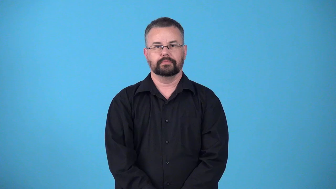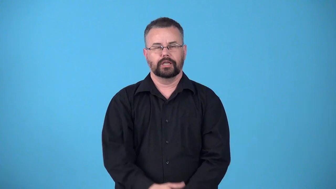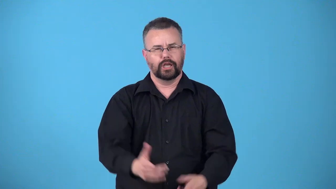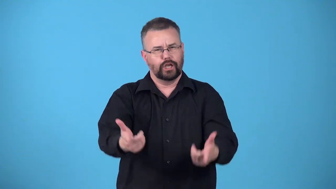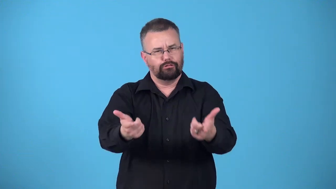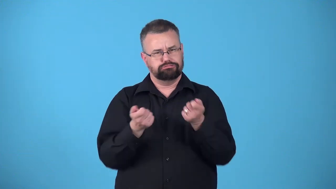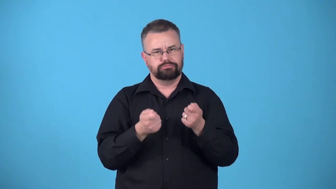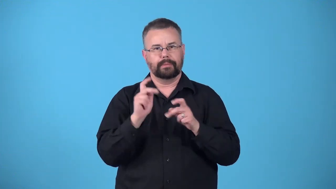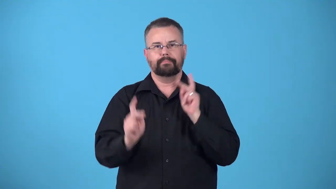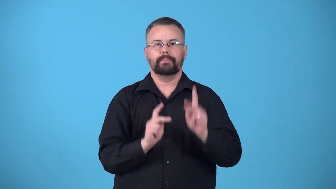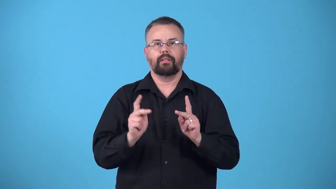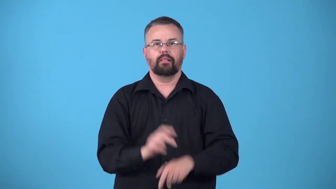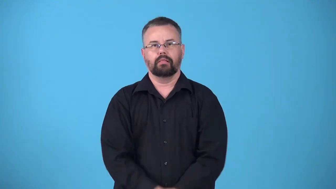bring on board